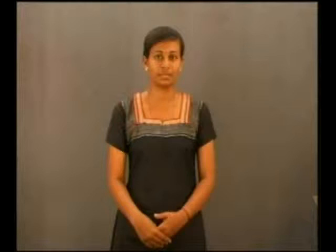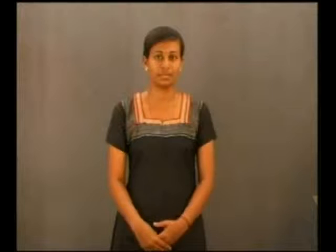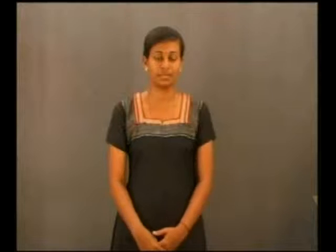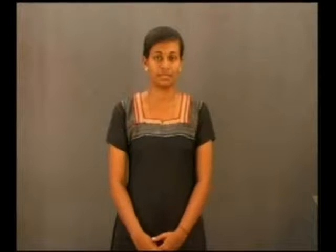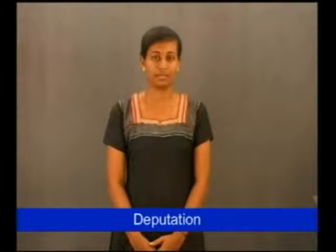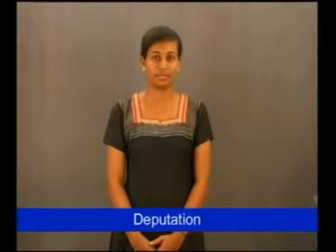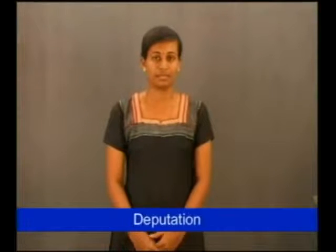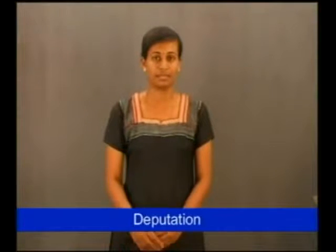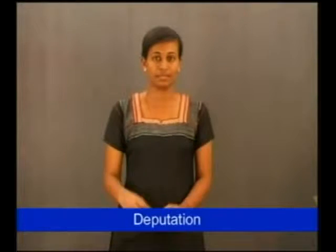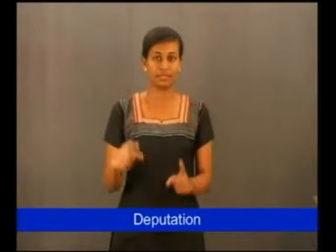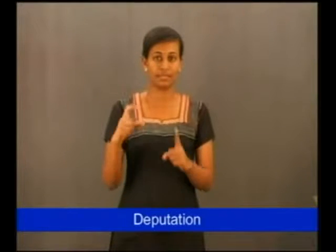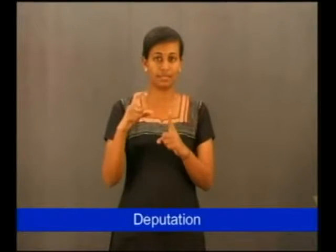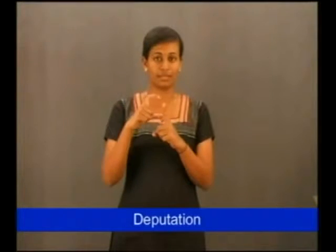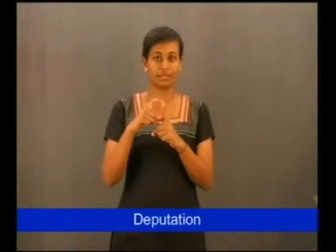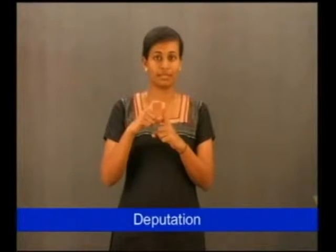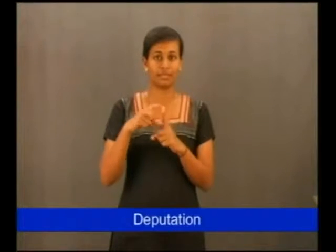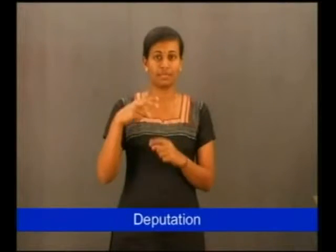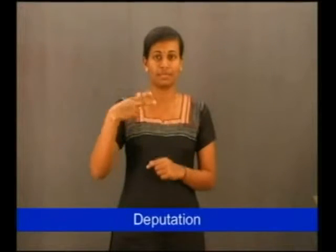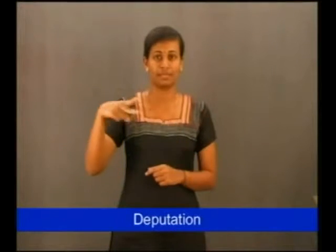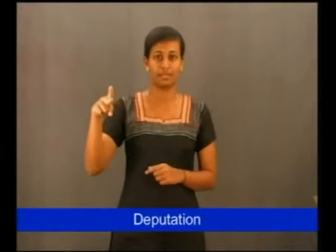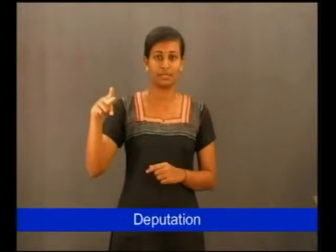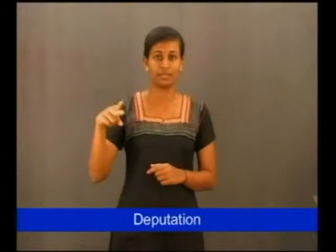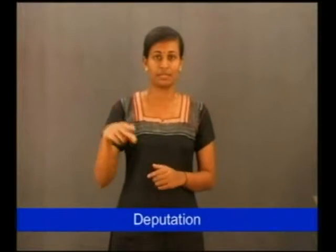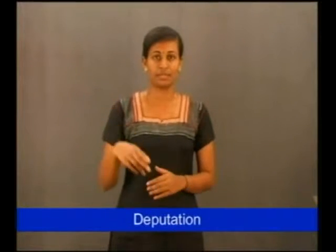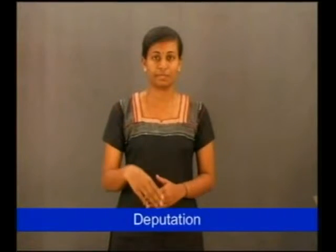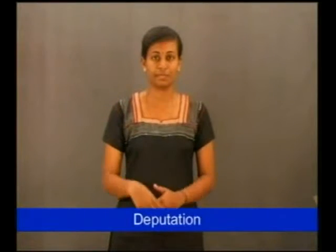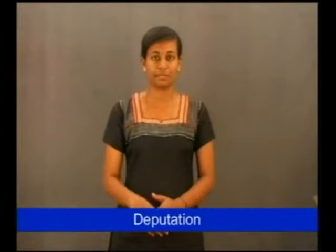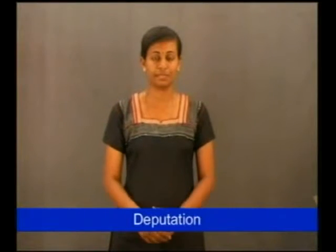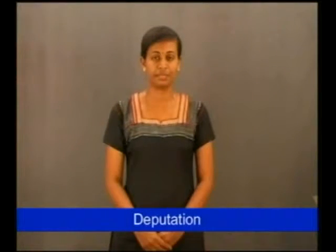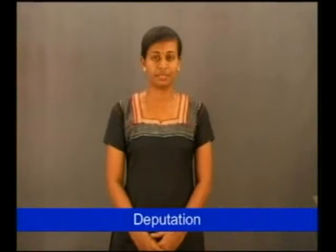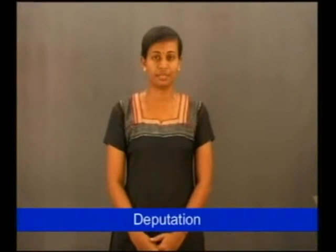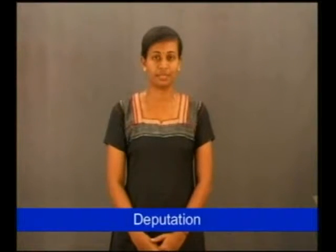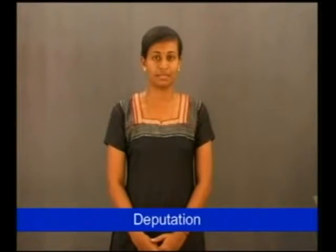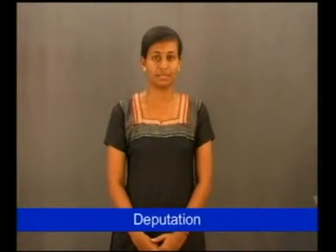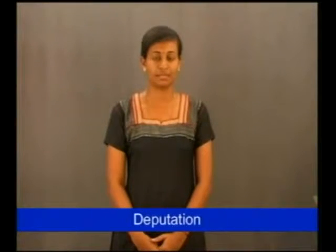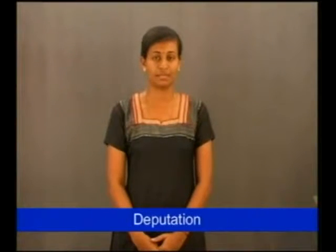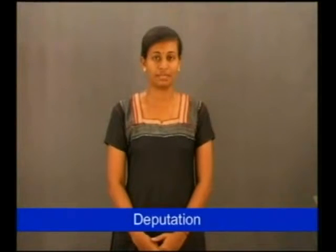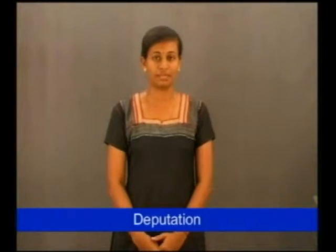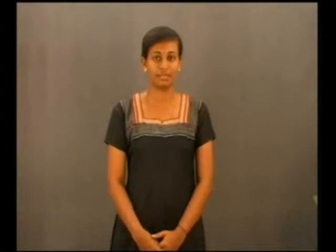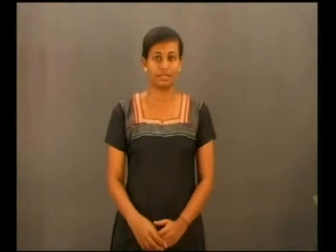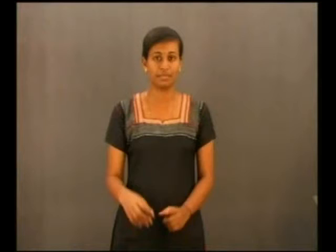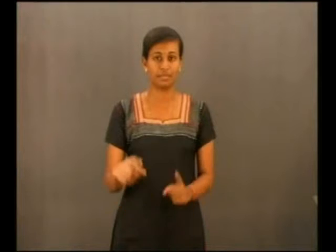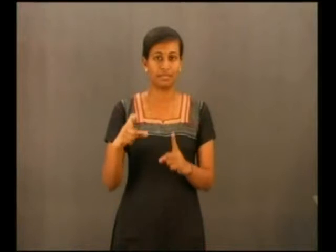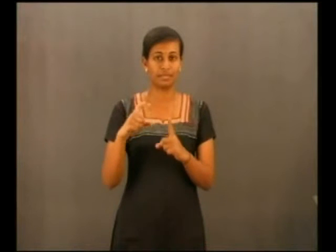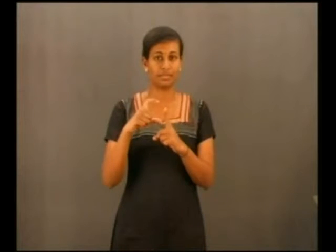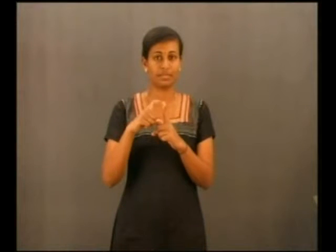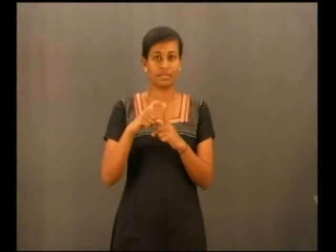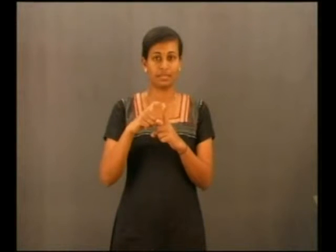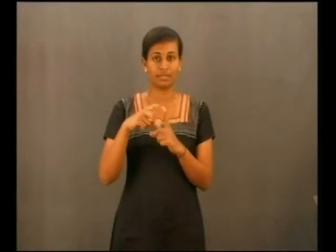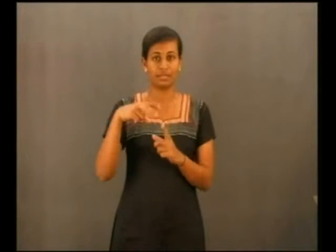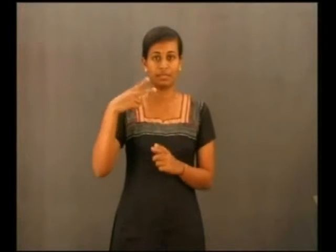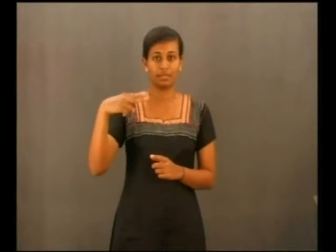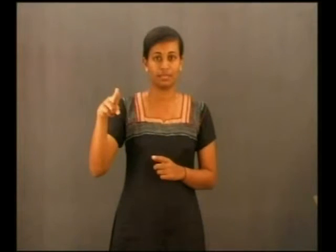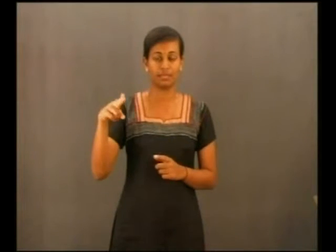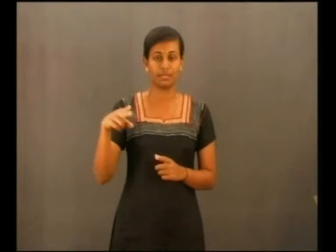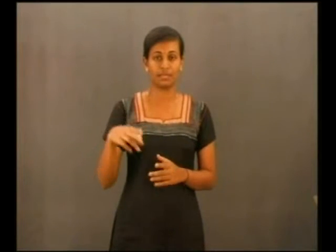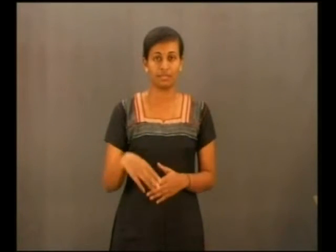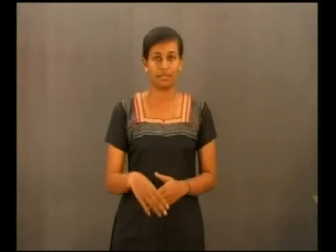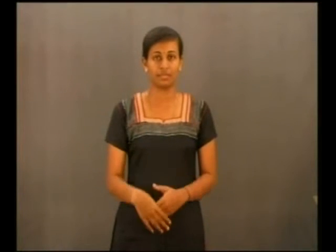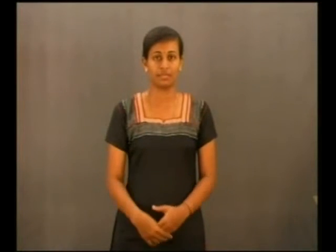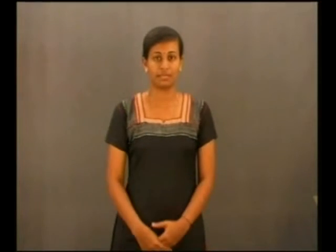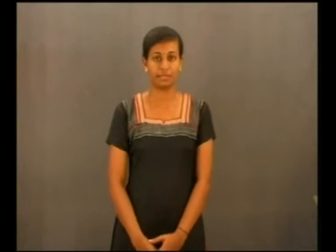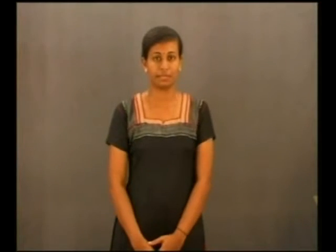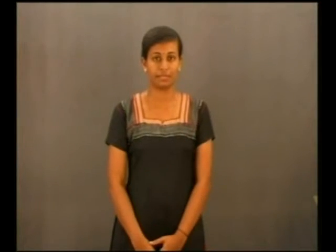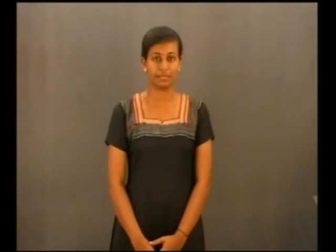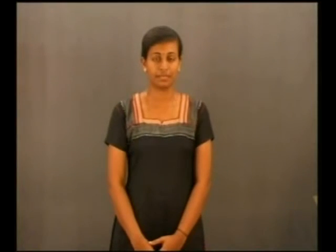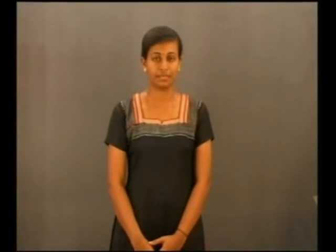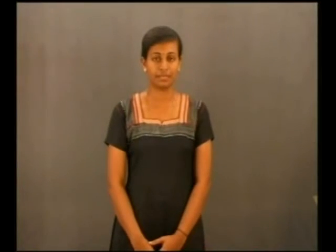Deputation